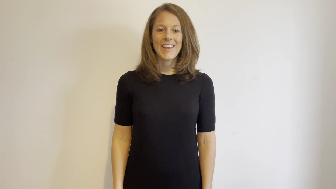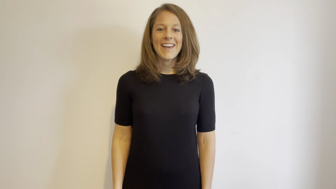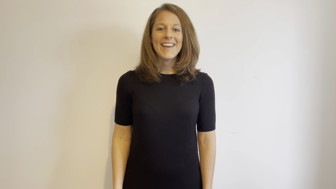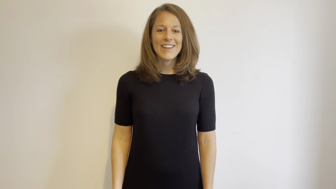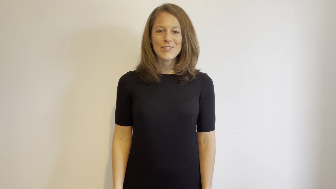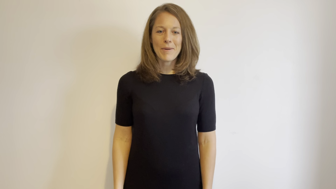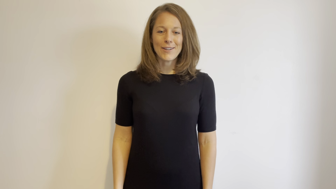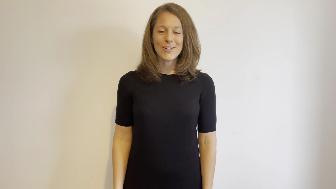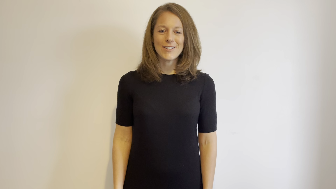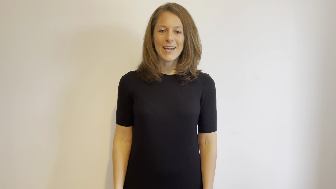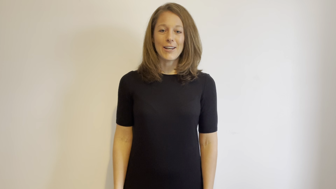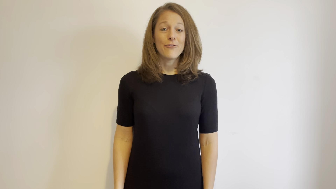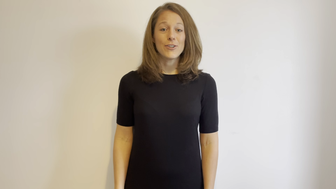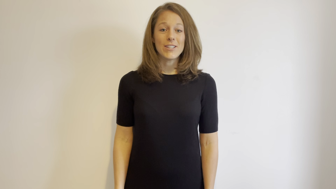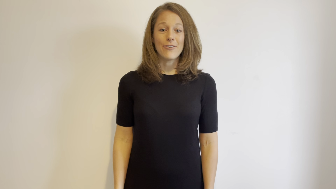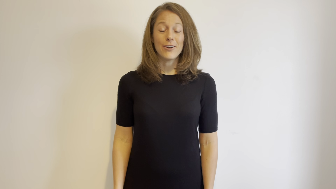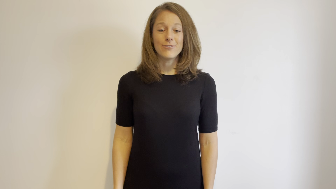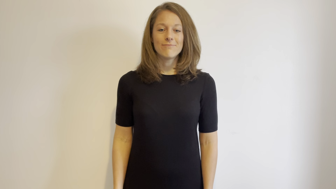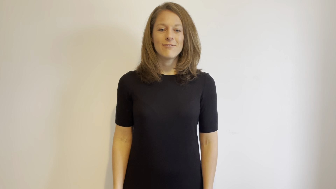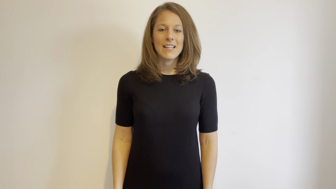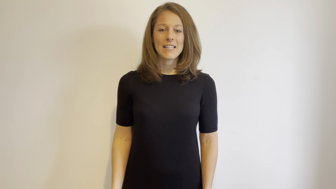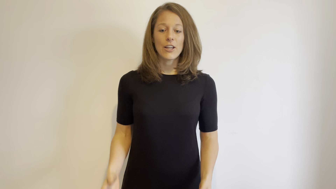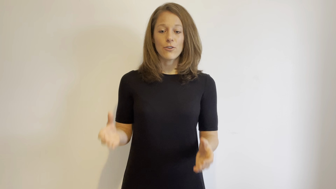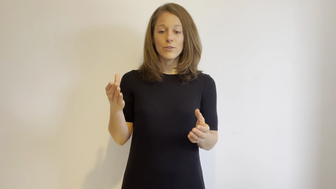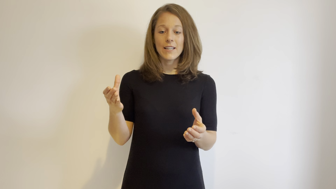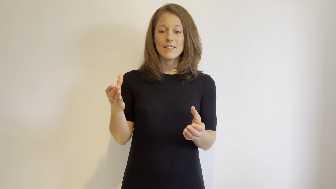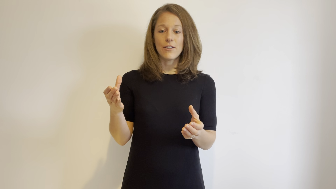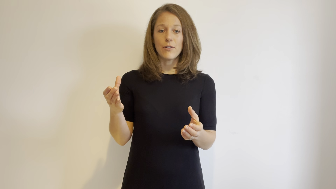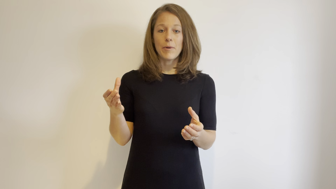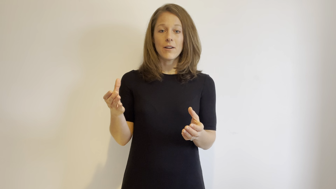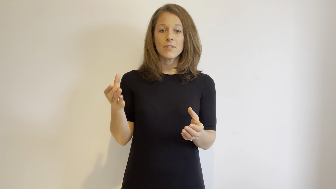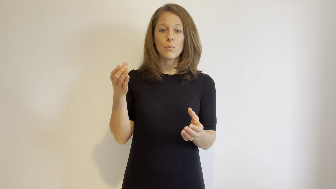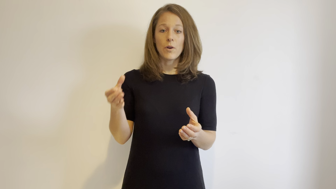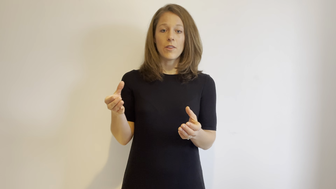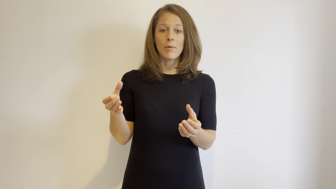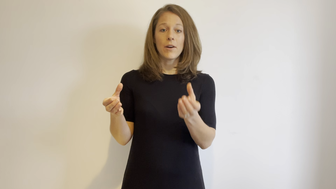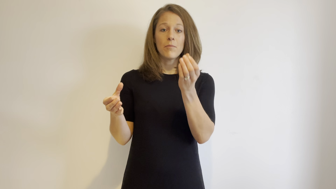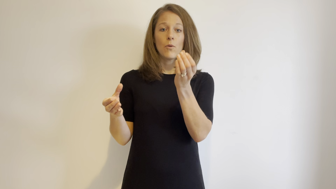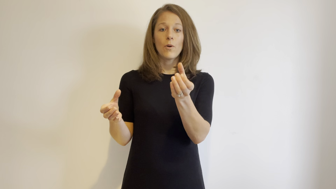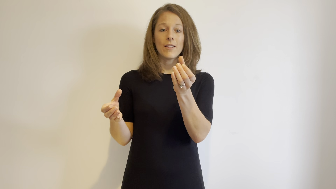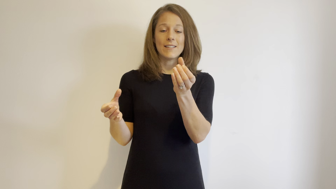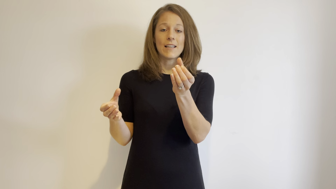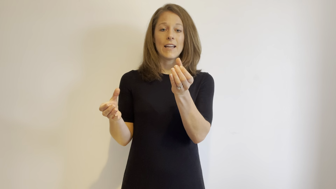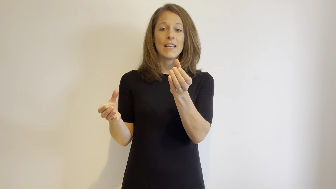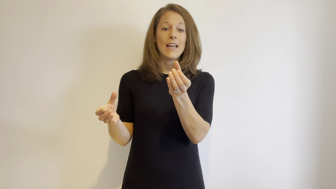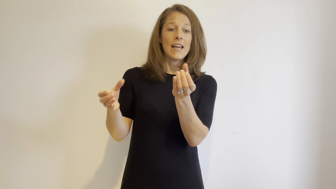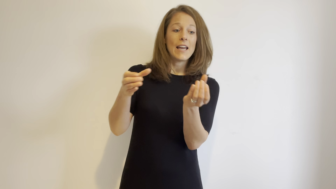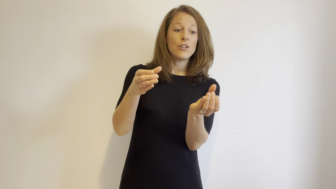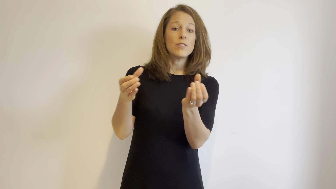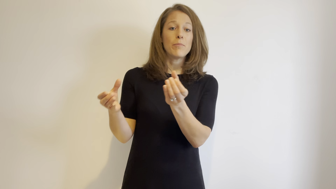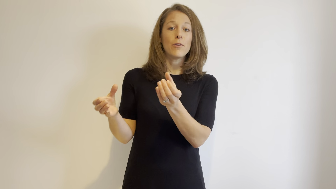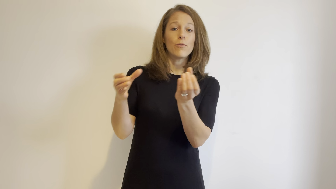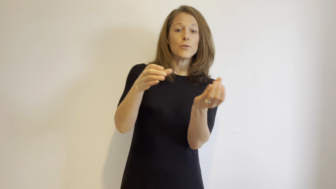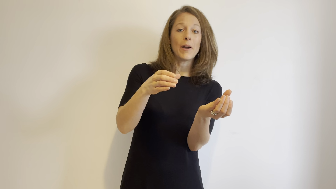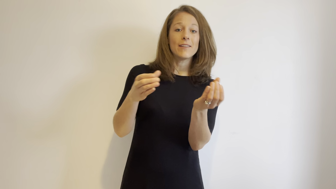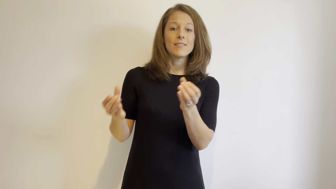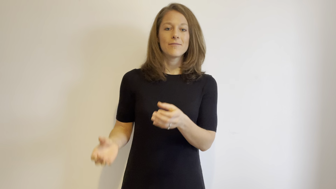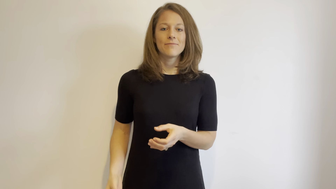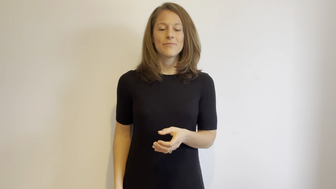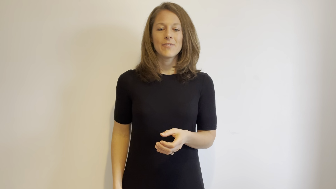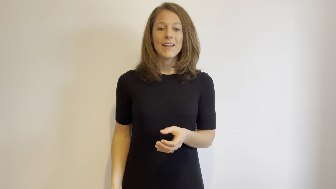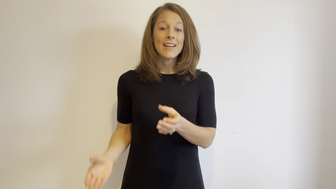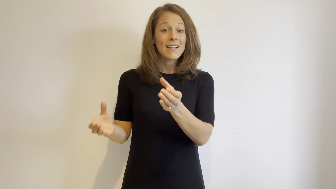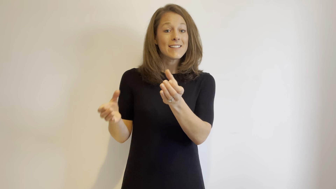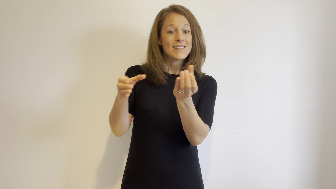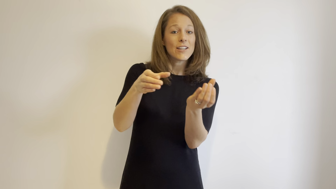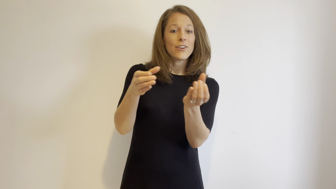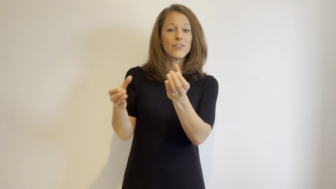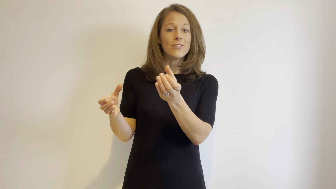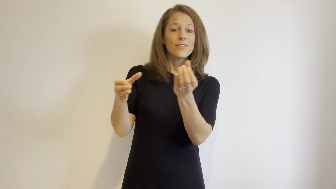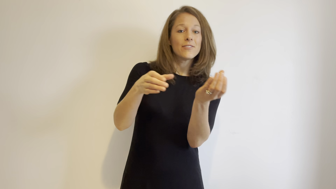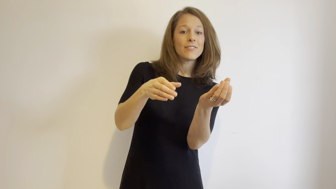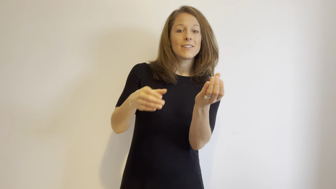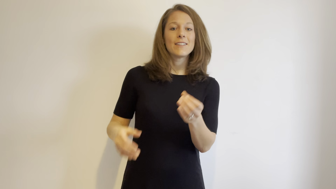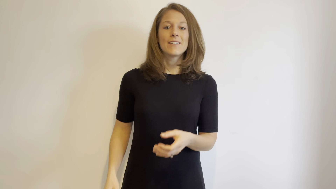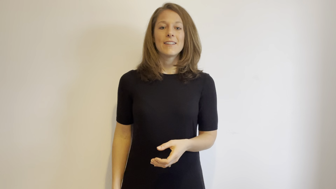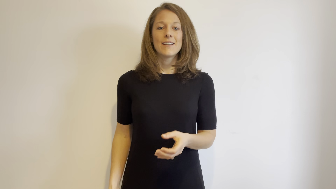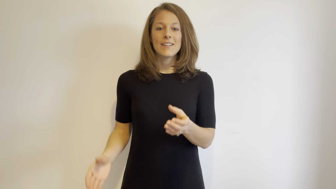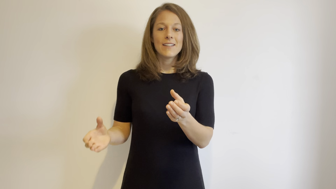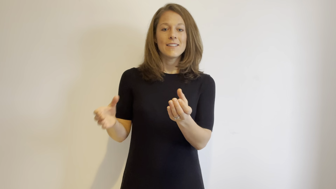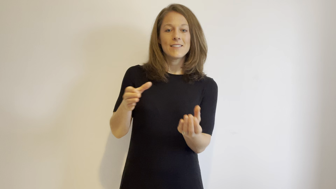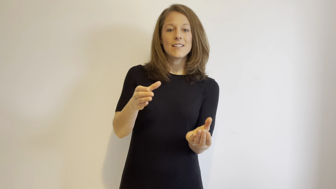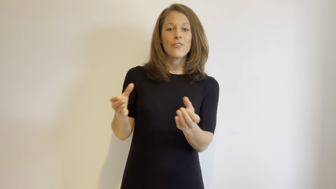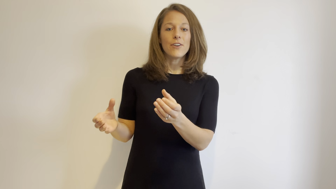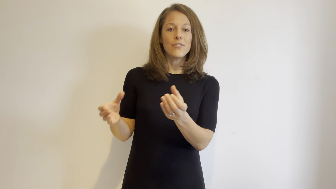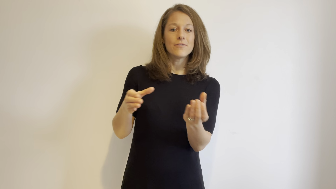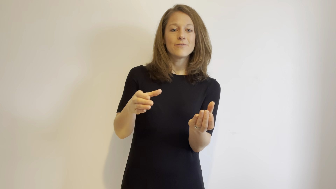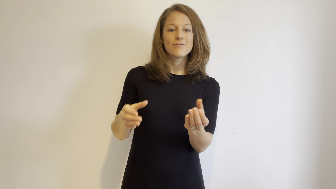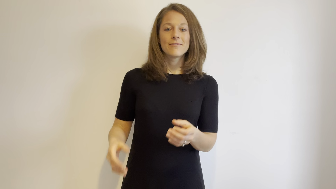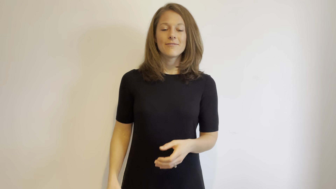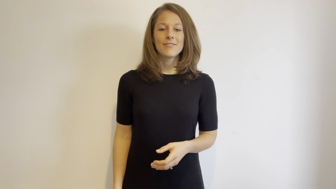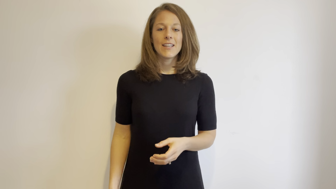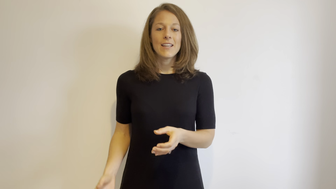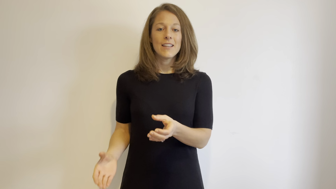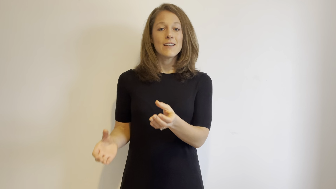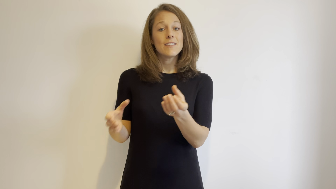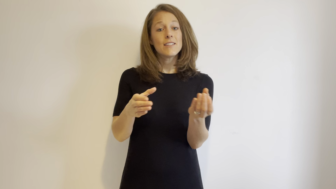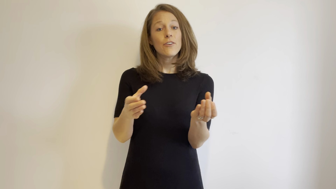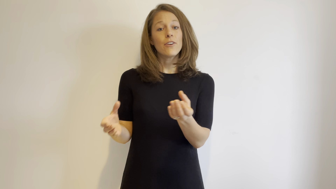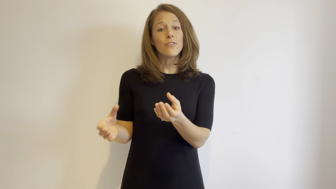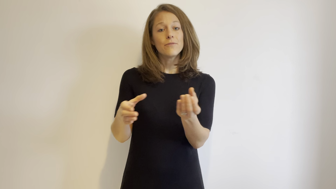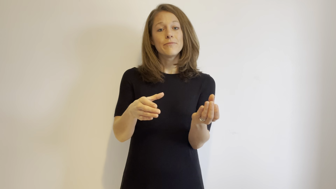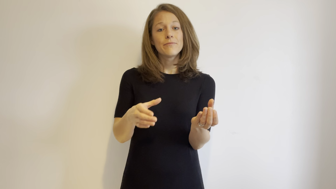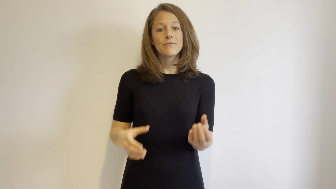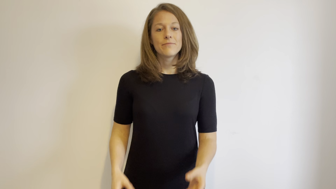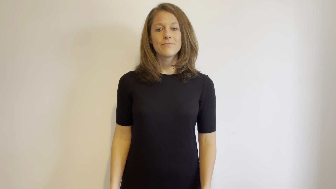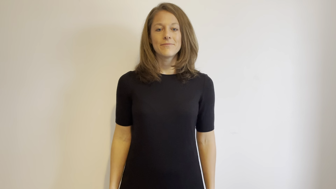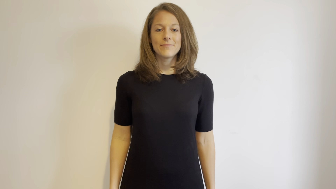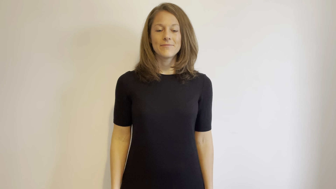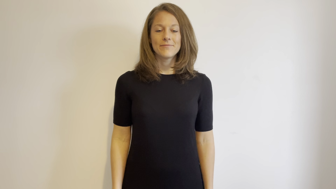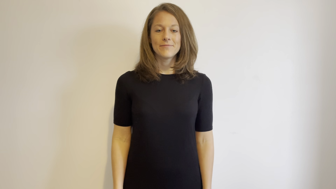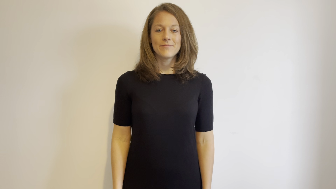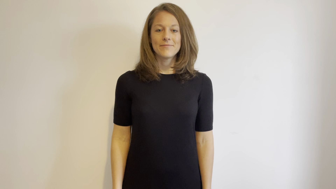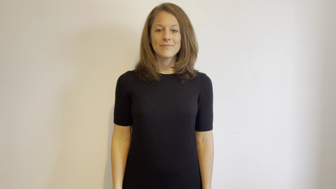CEREAL